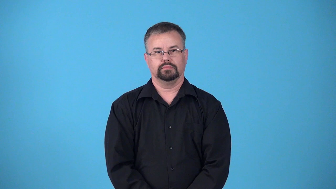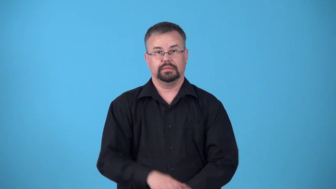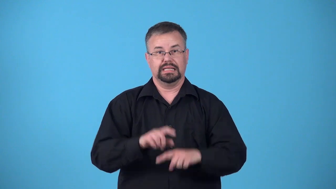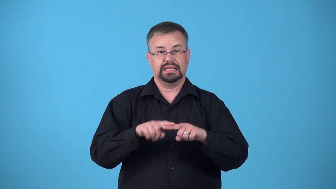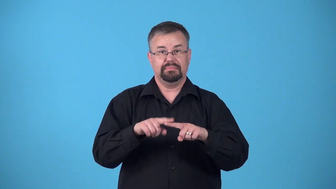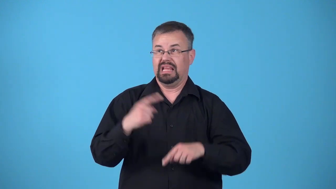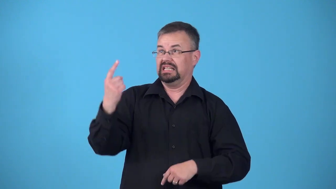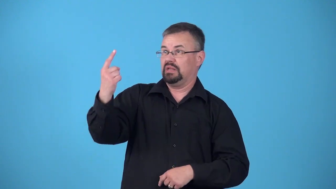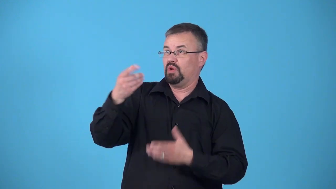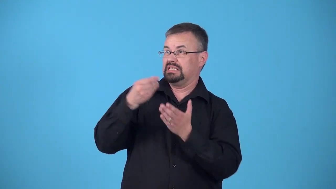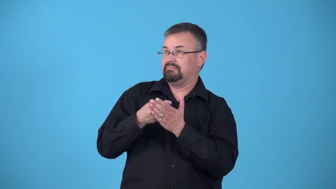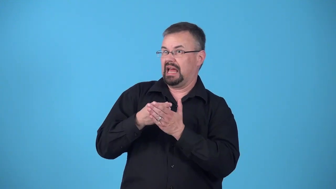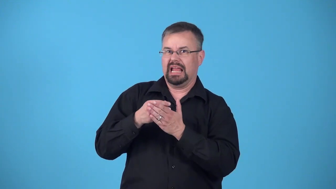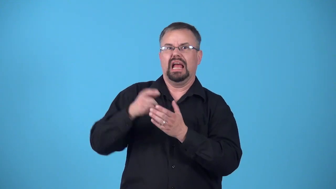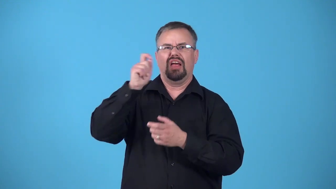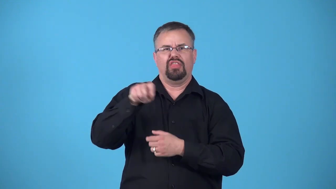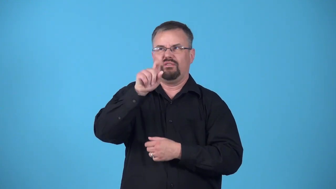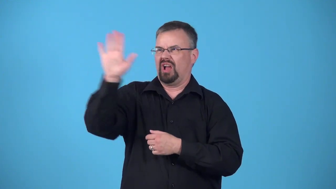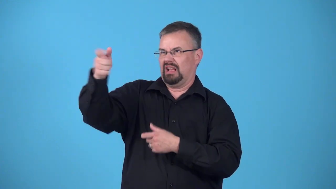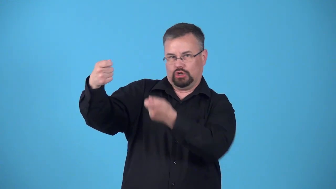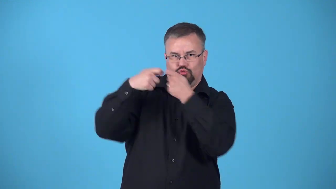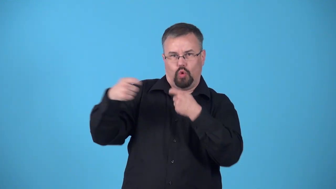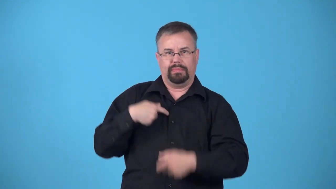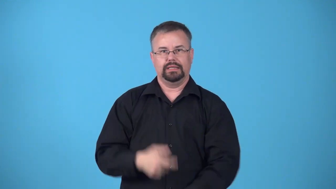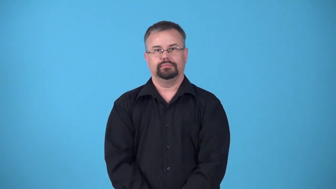in someone's pocket